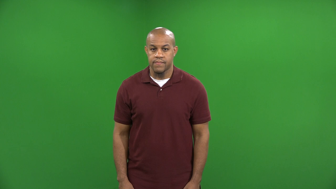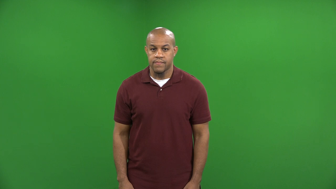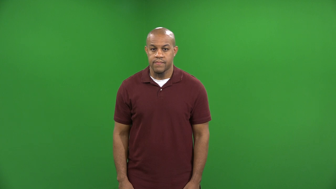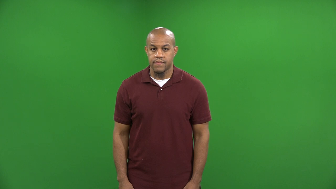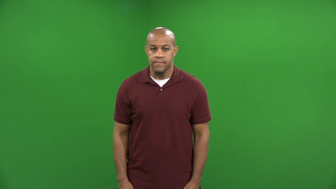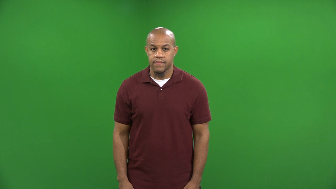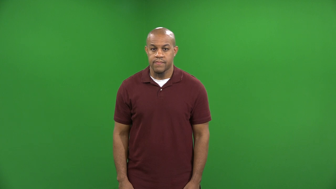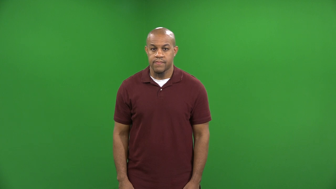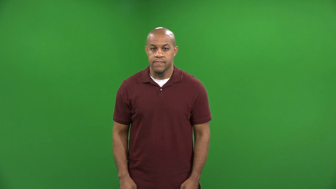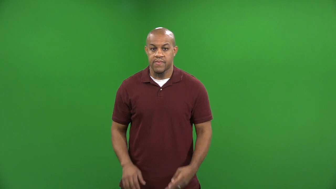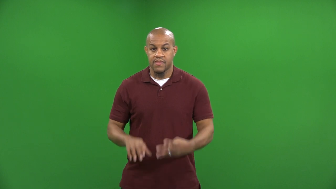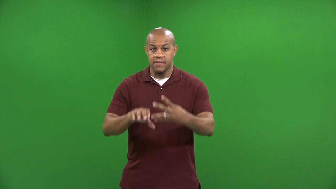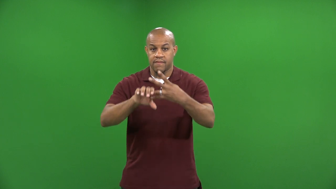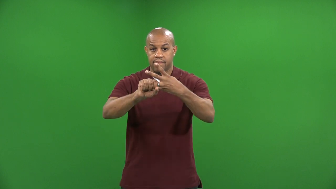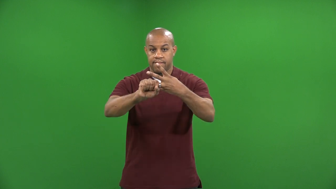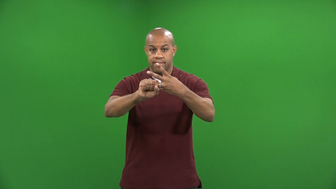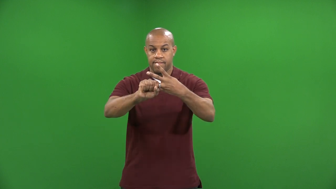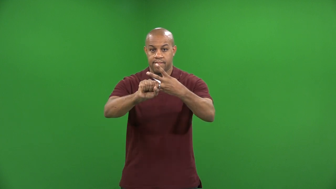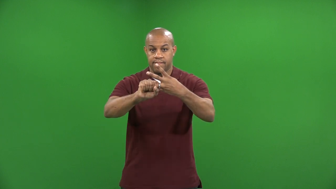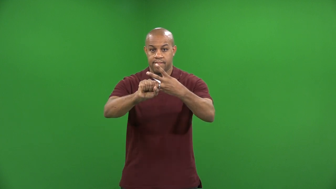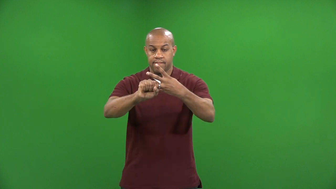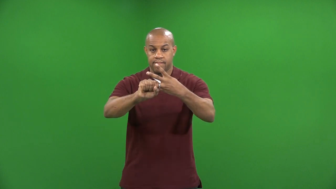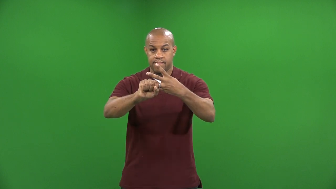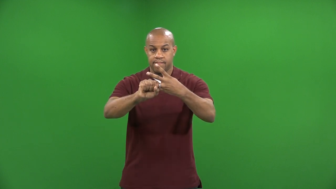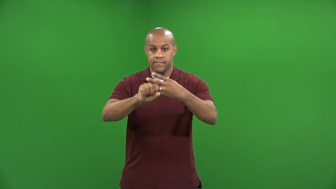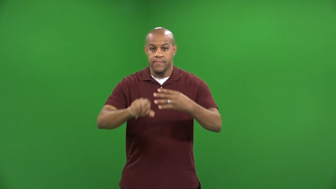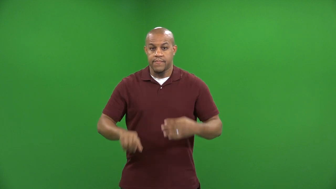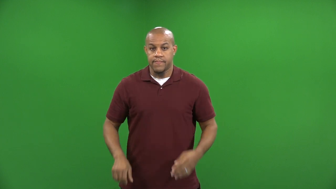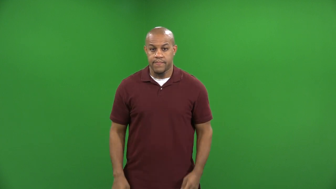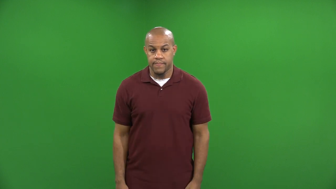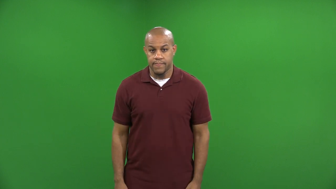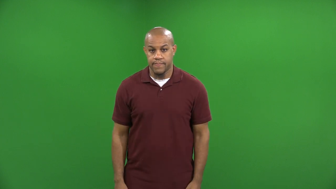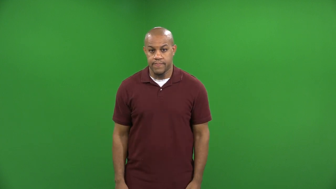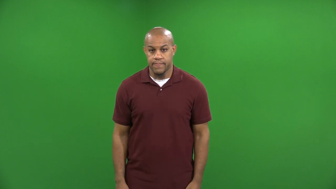Second half